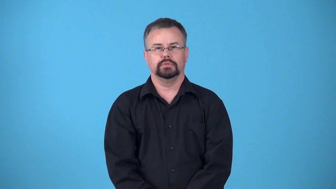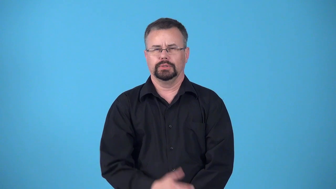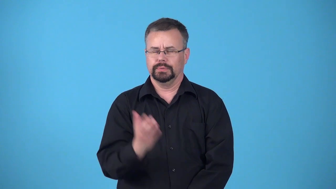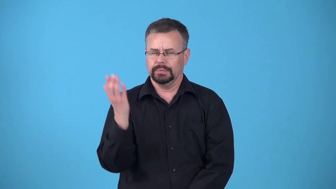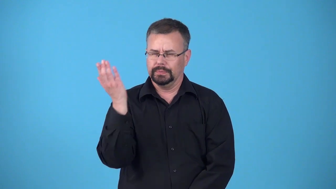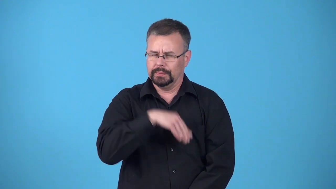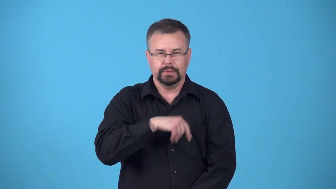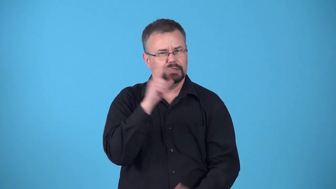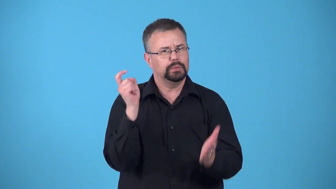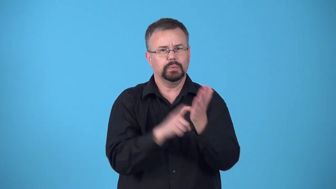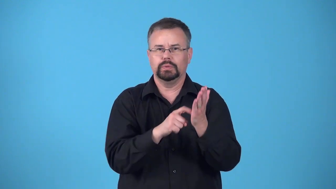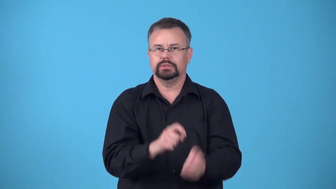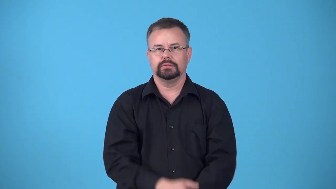slip through the cracks